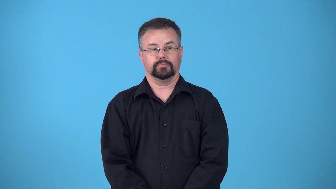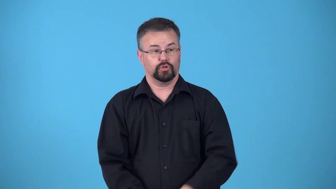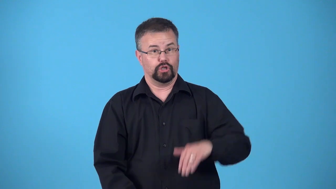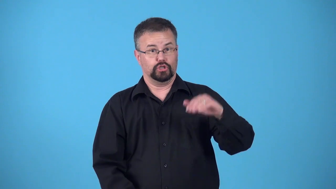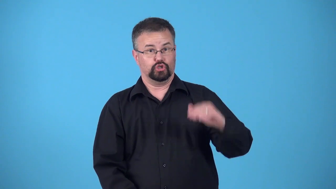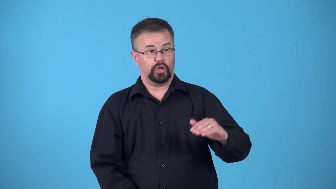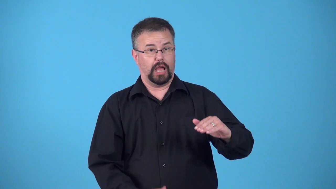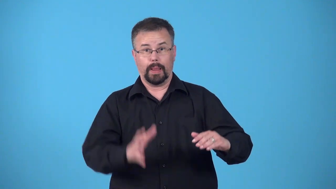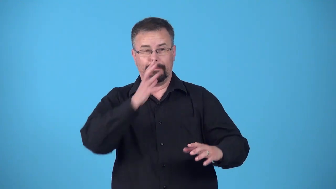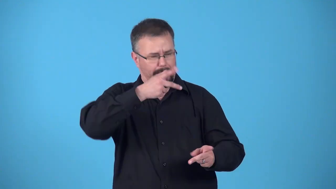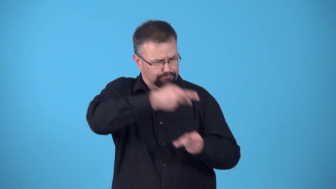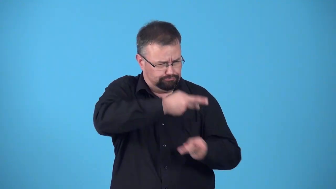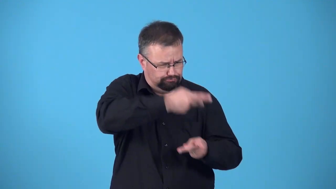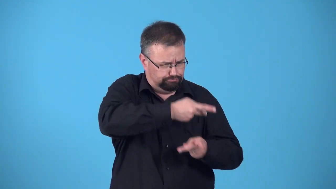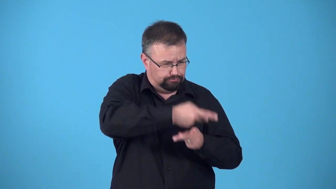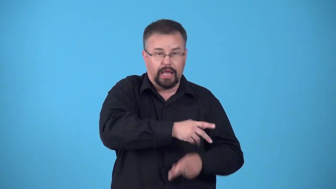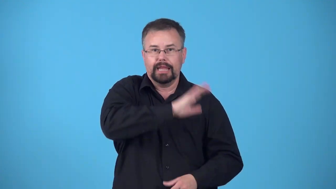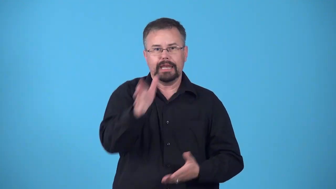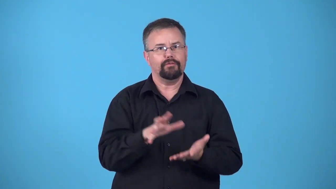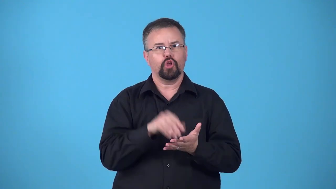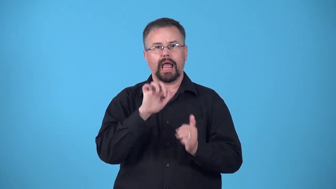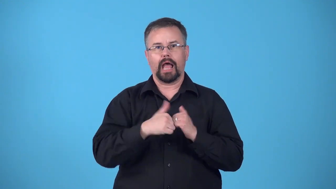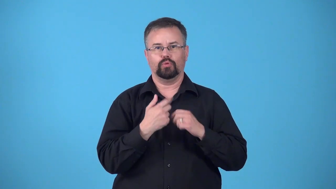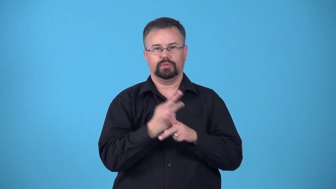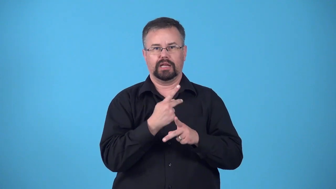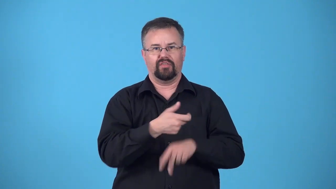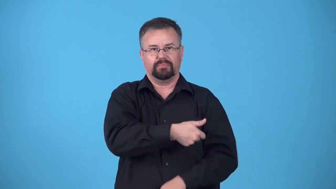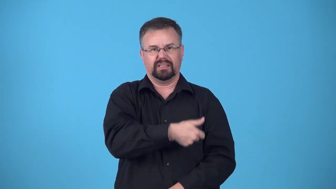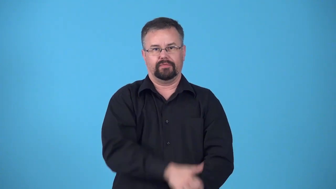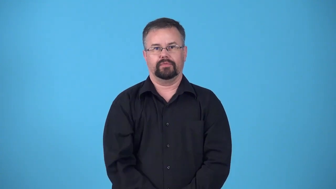tied to your mother's apron strings